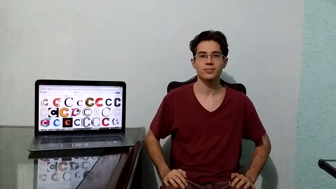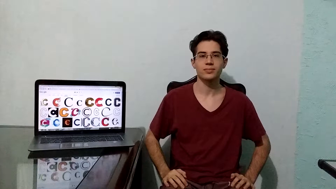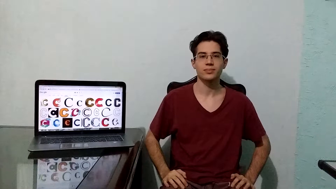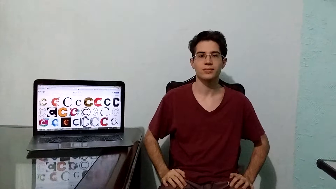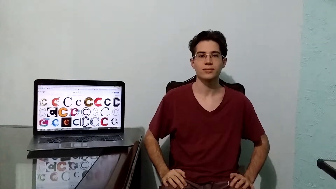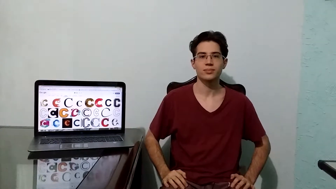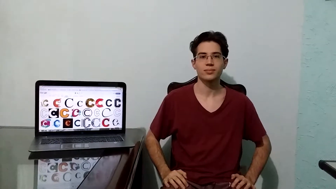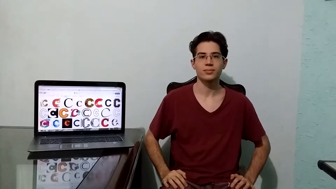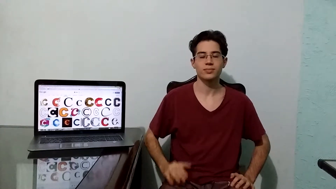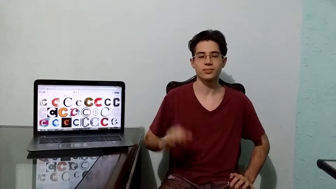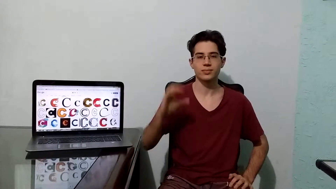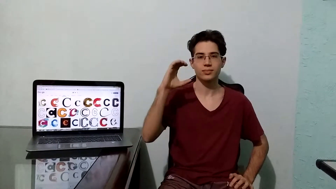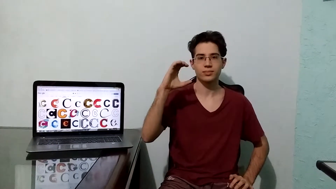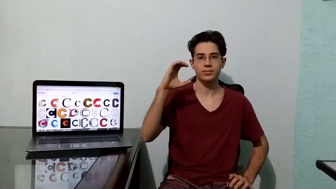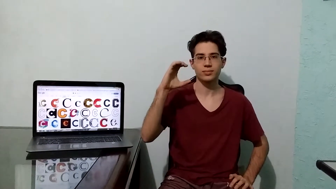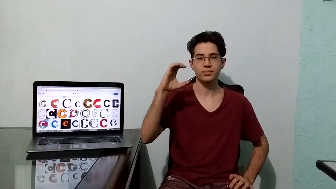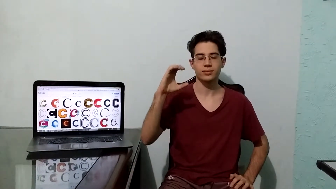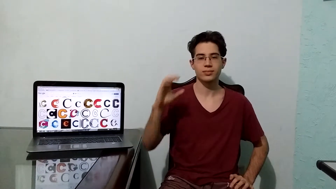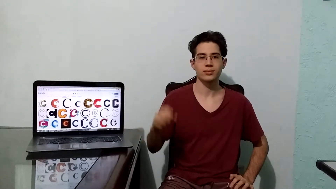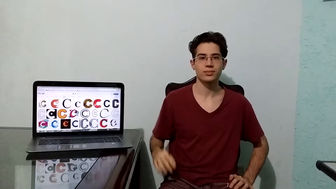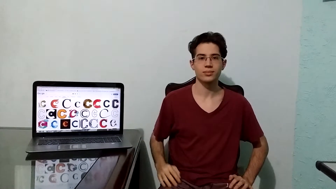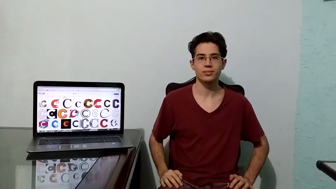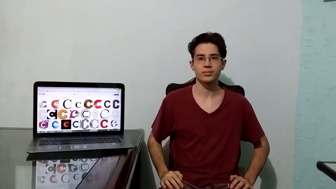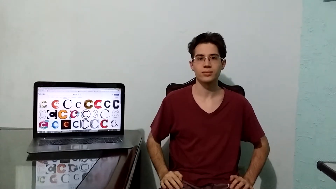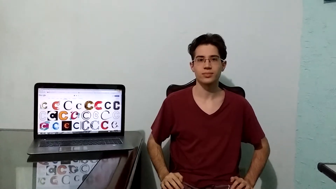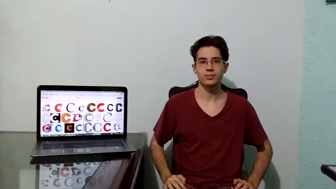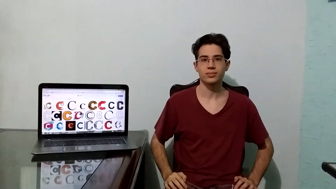letterc